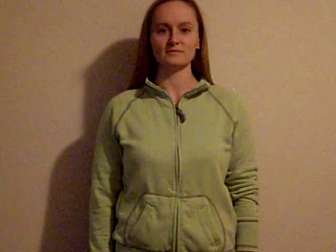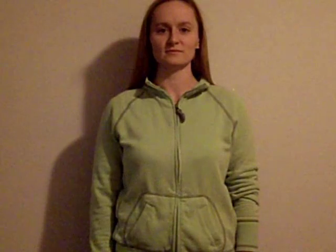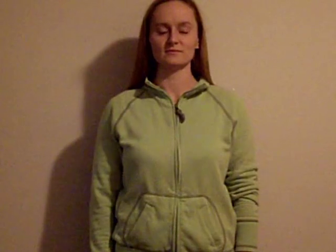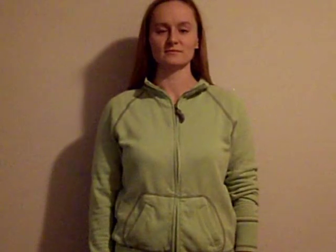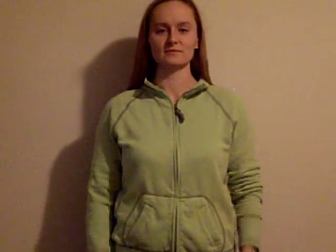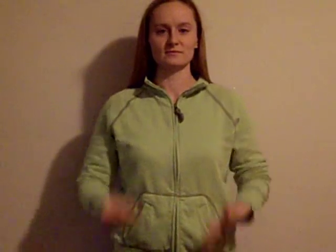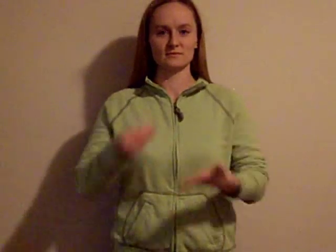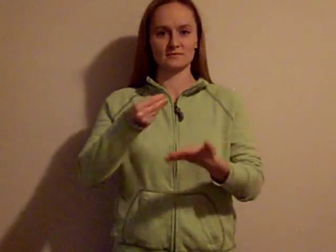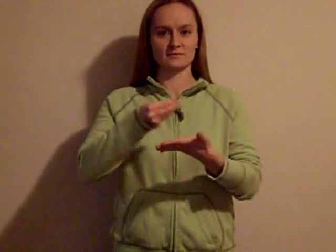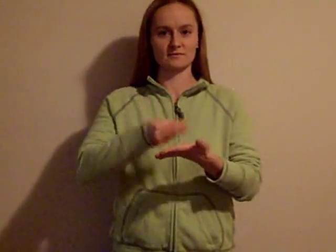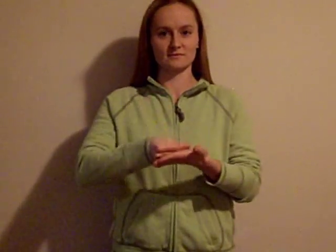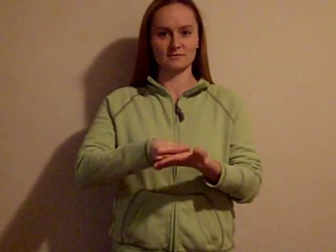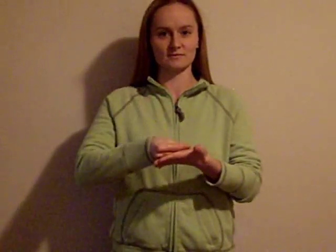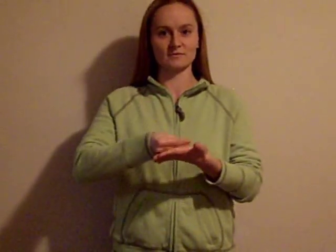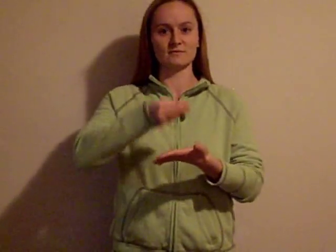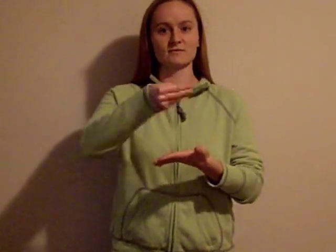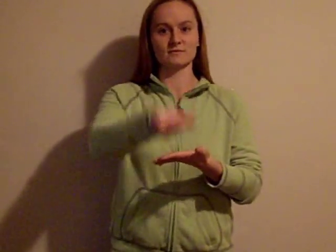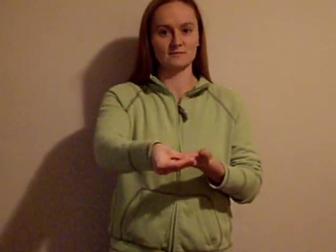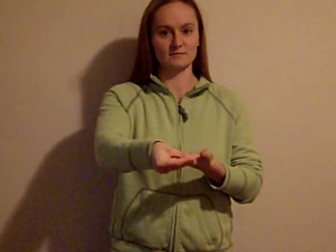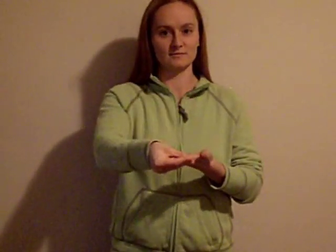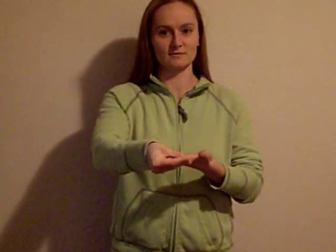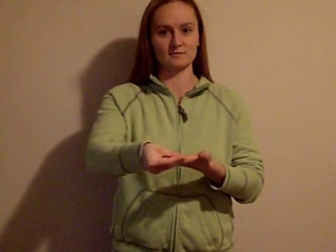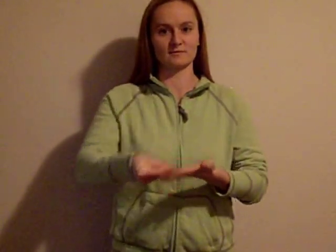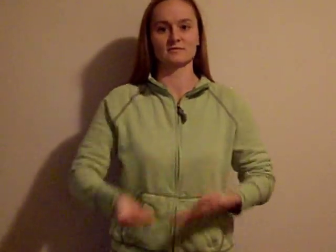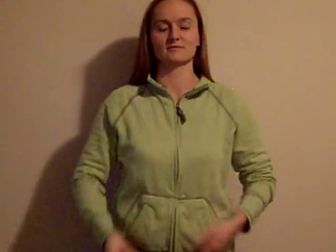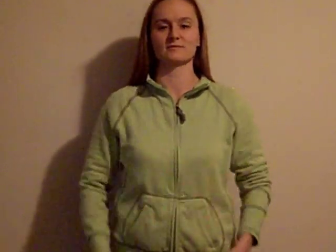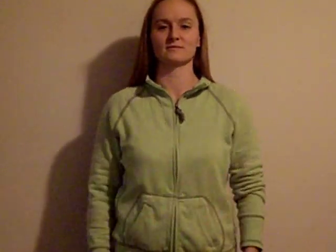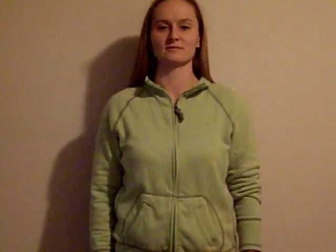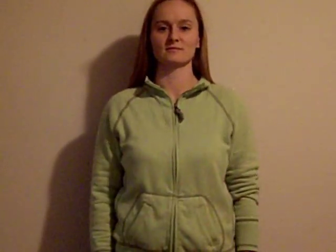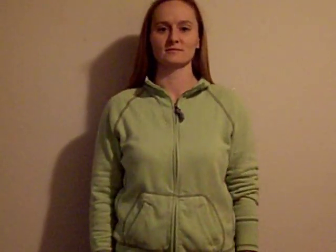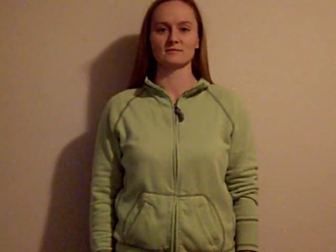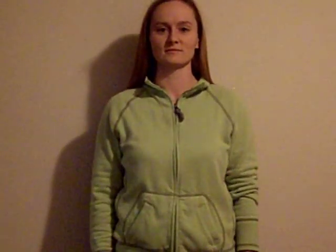Buy